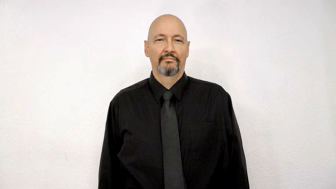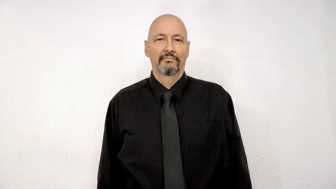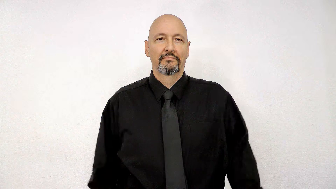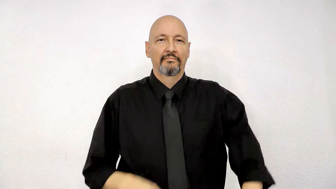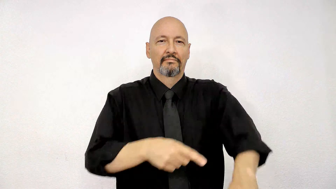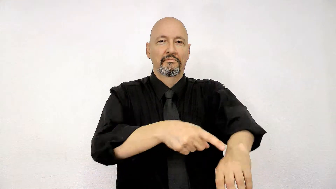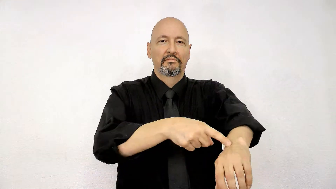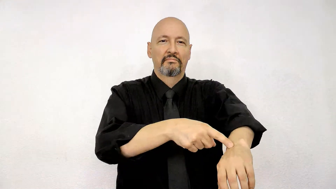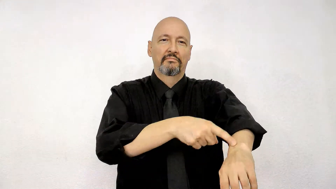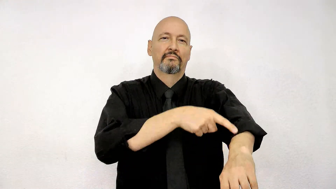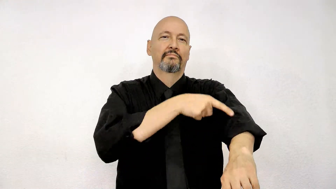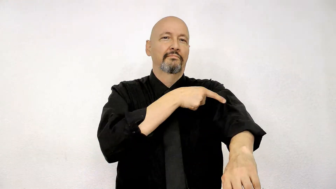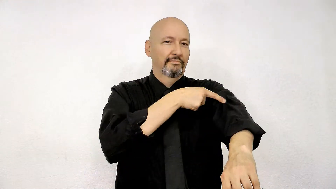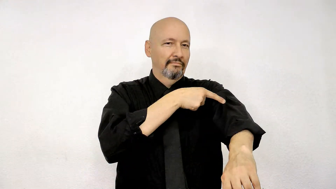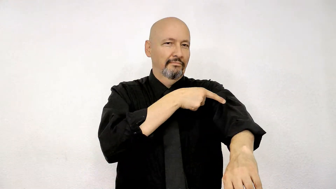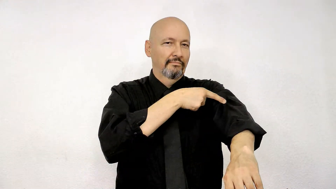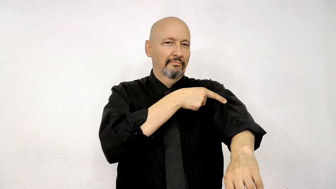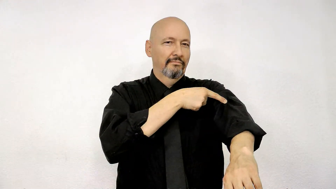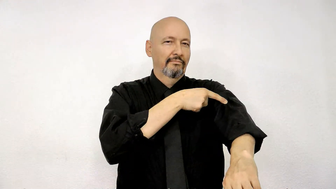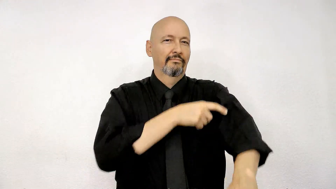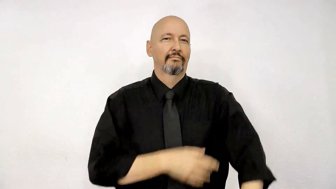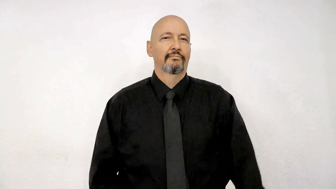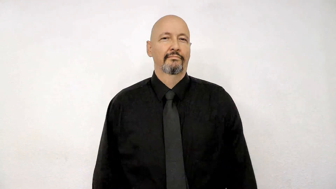long